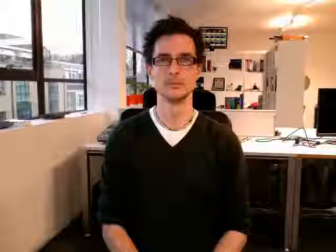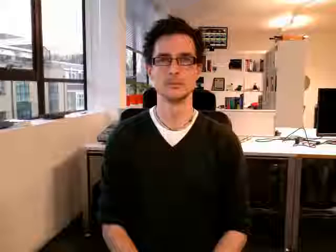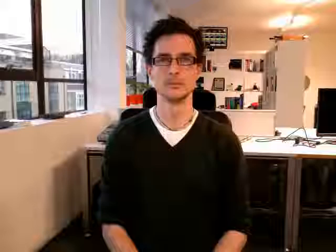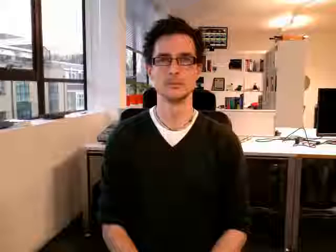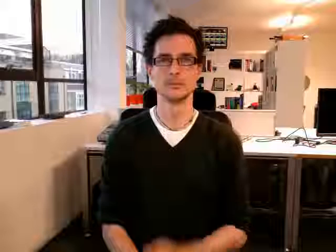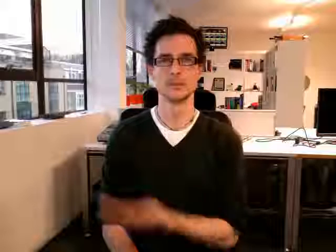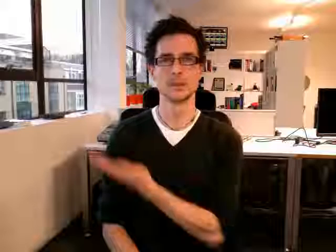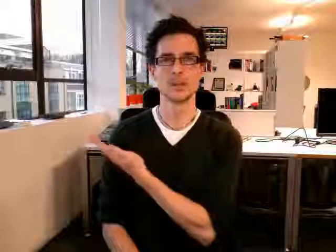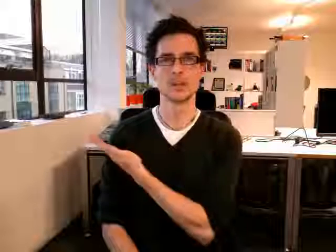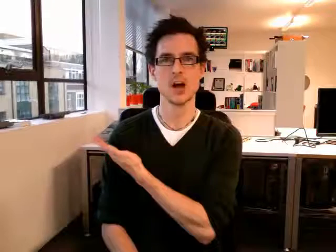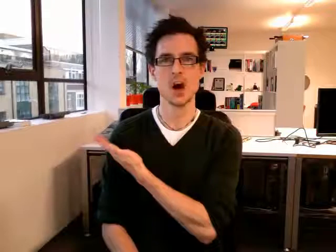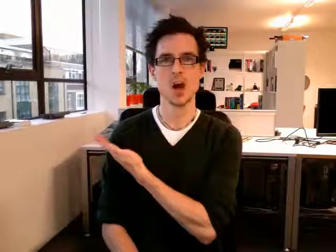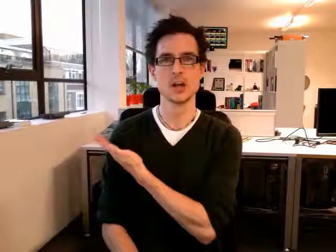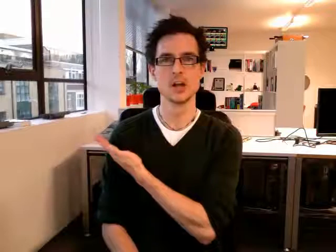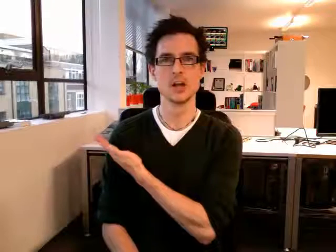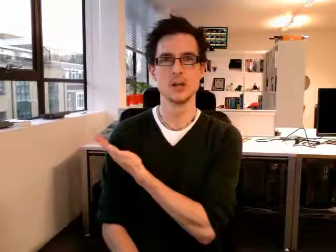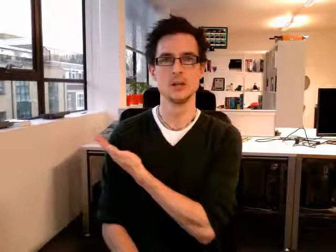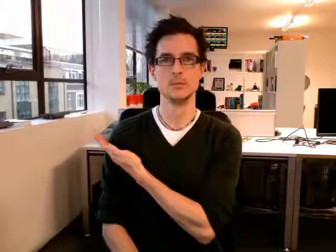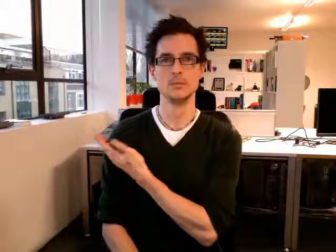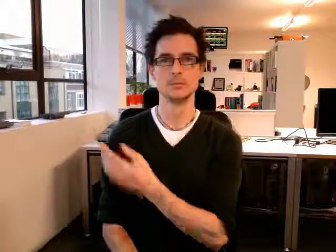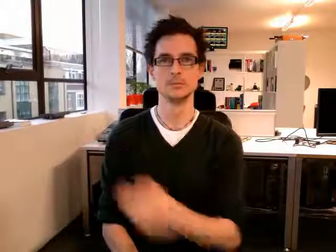garden